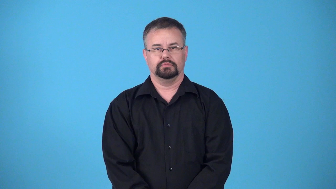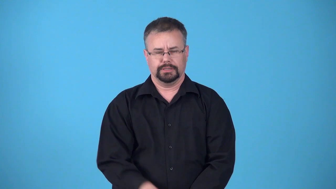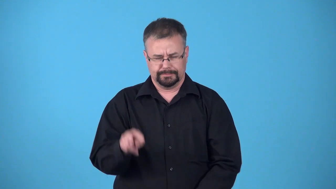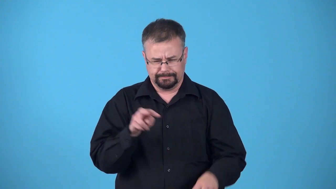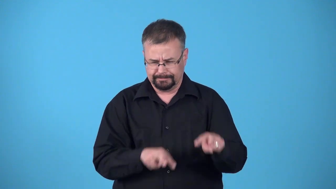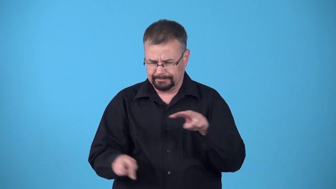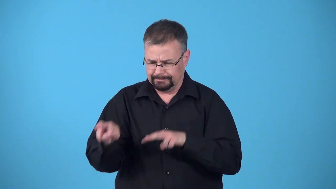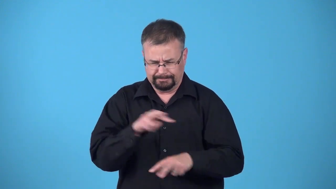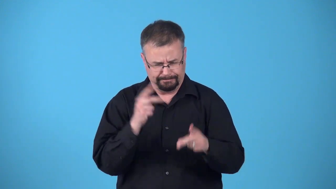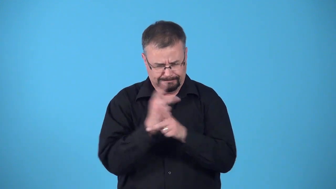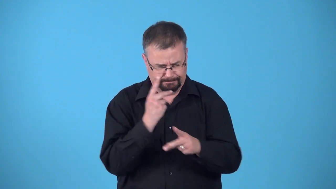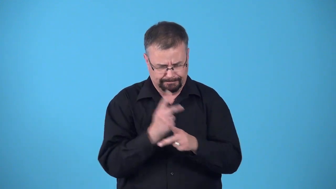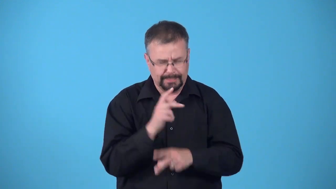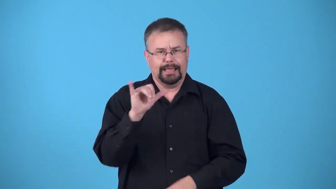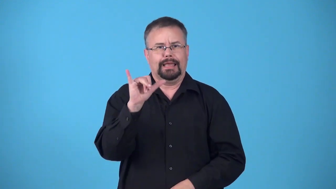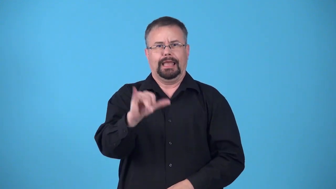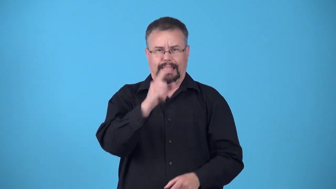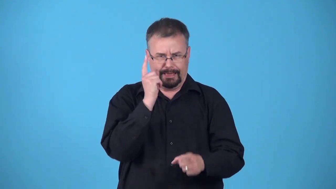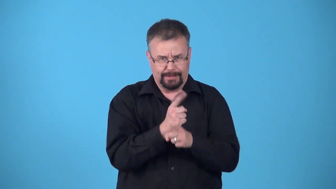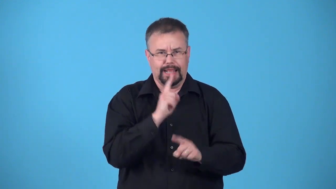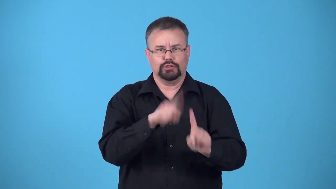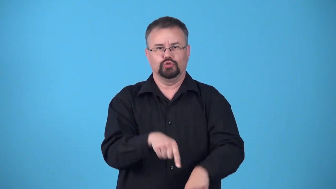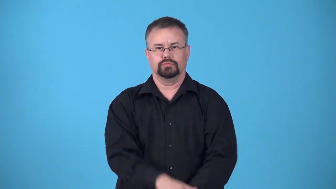put two and two together